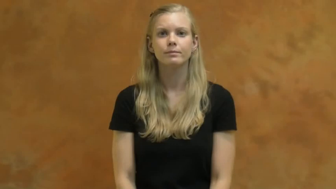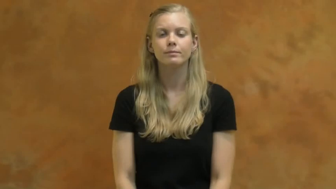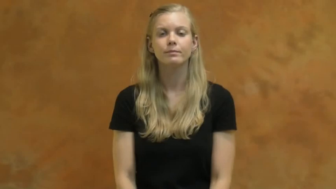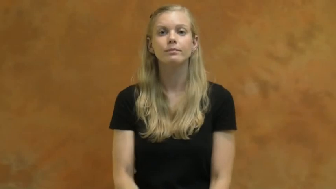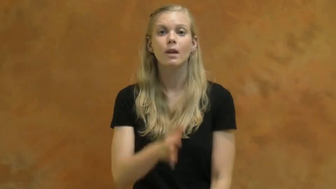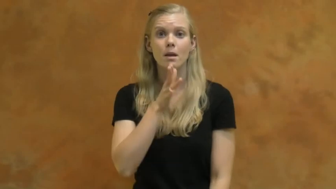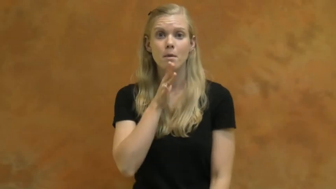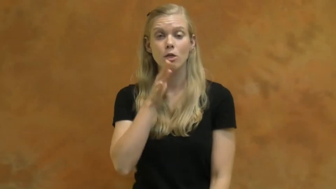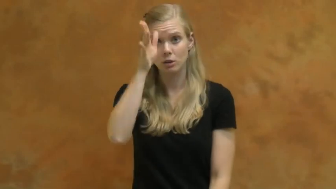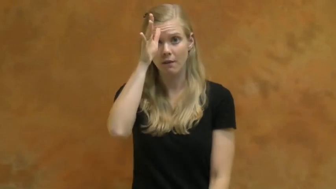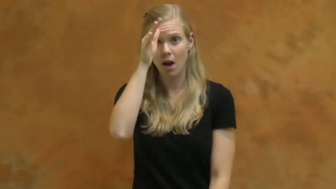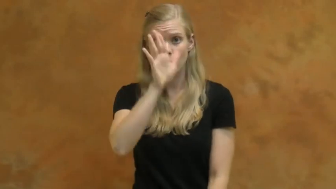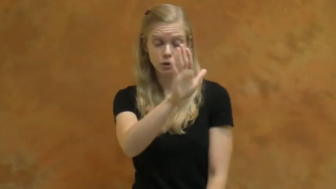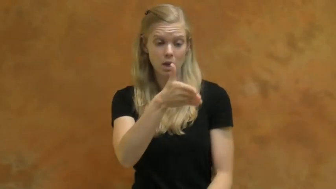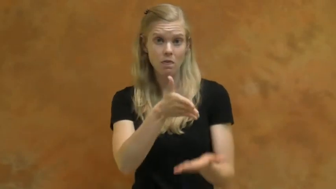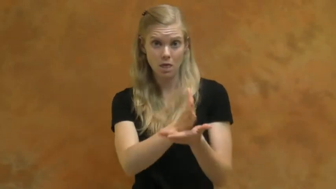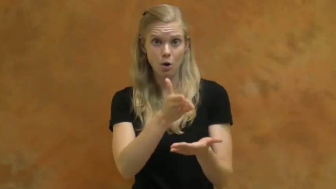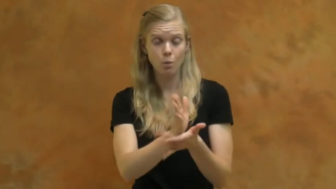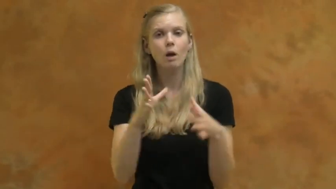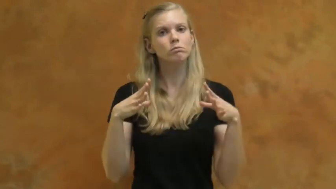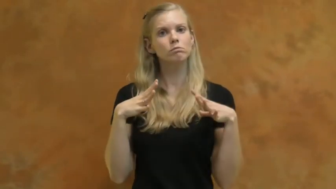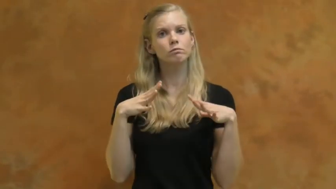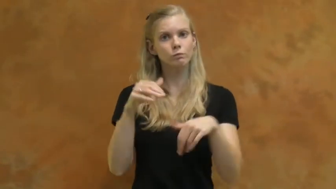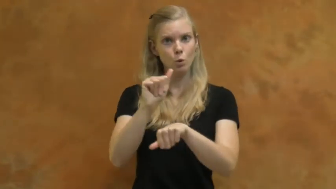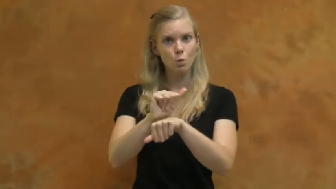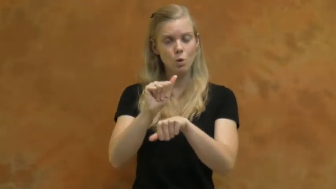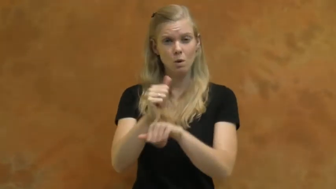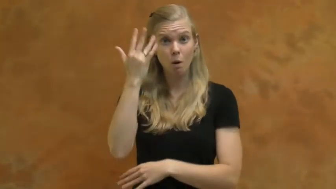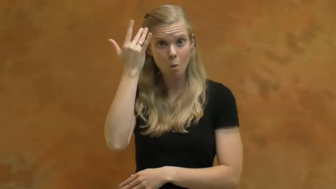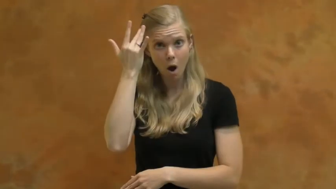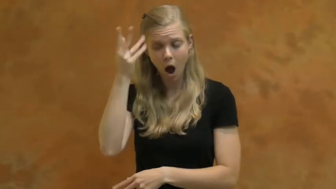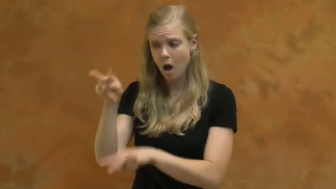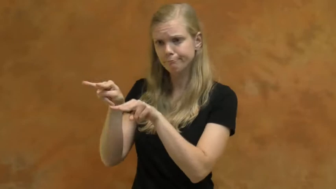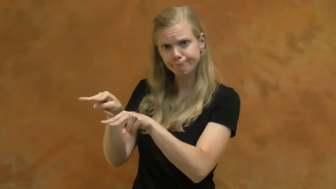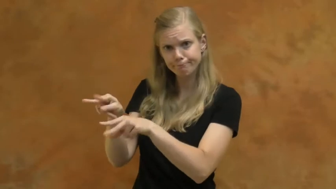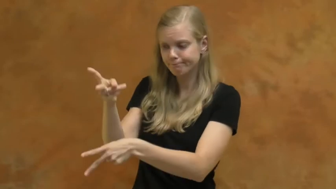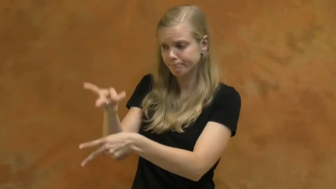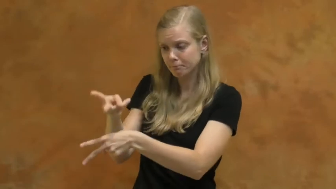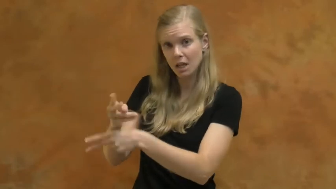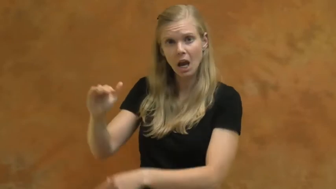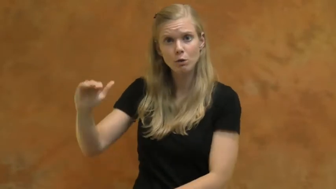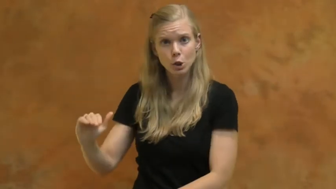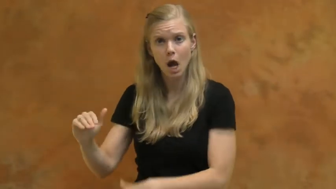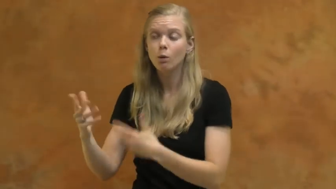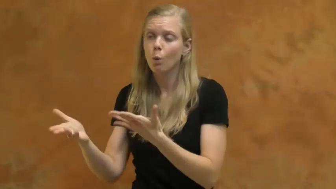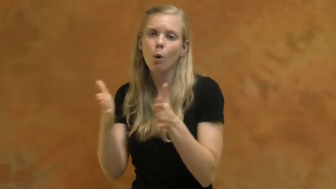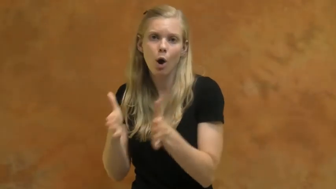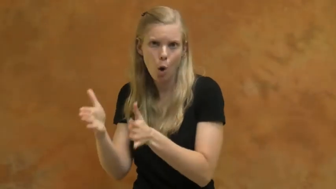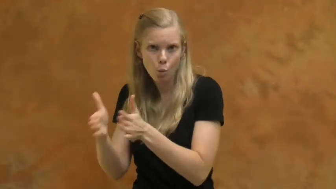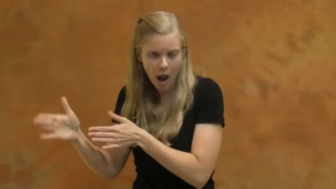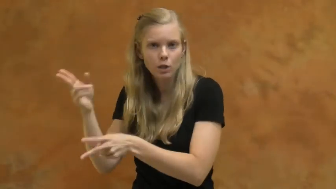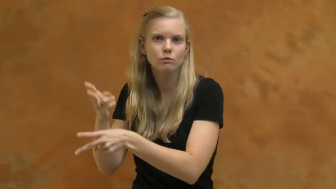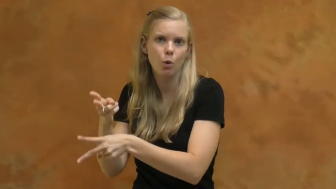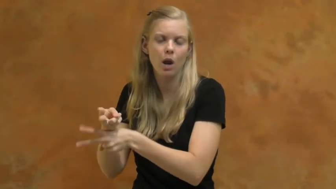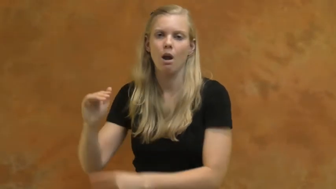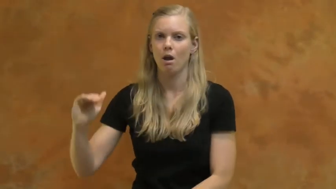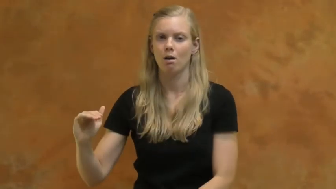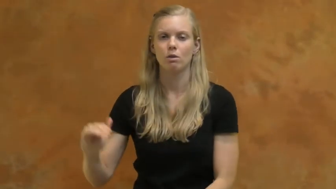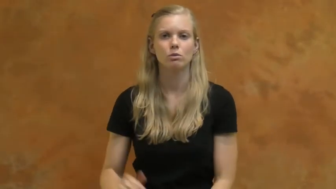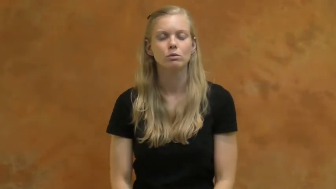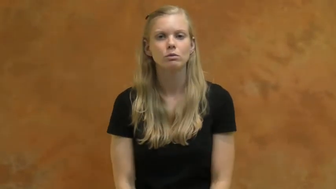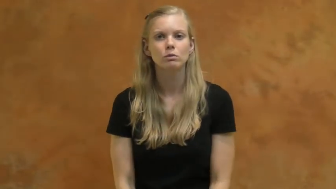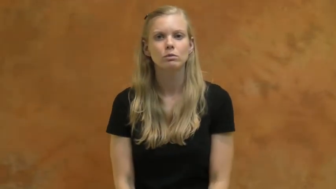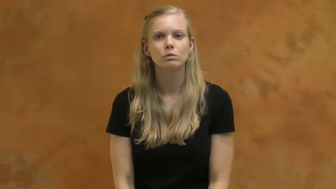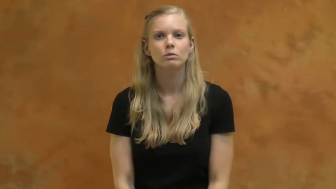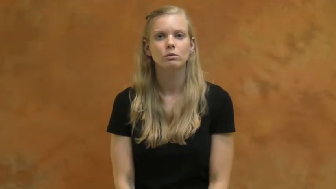paid parental leave